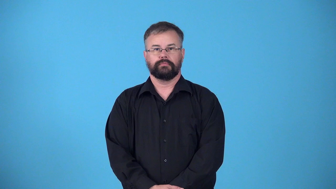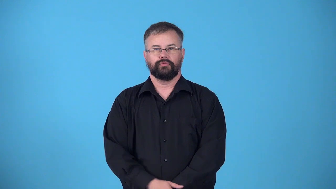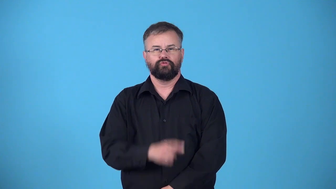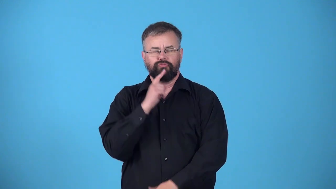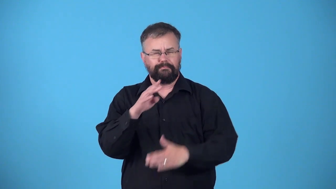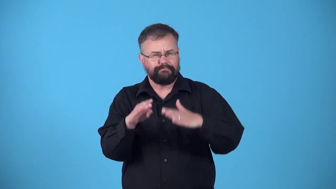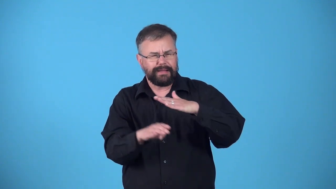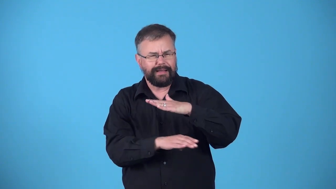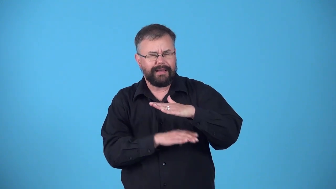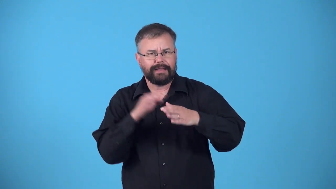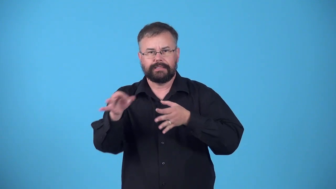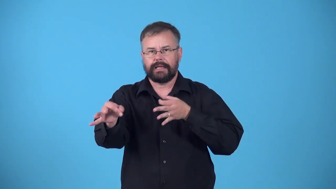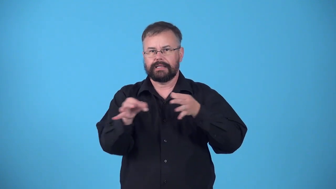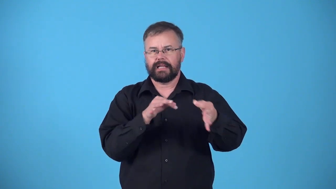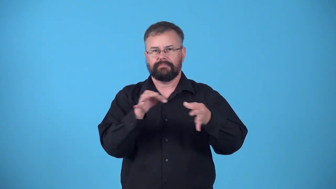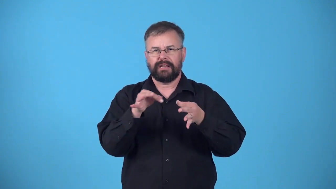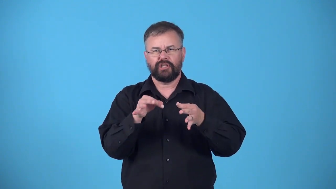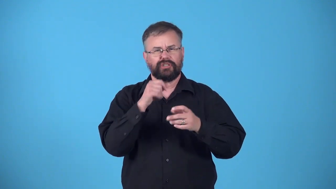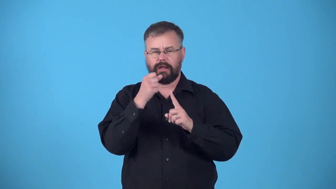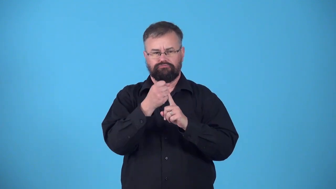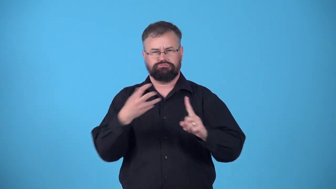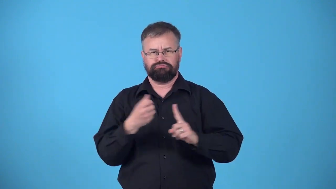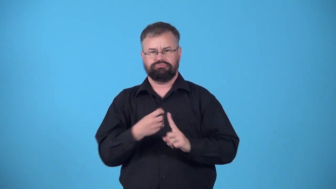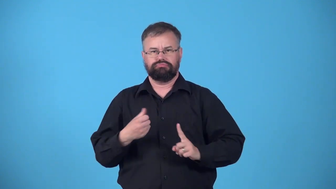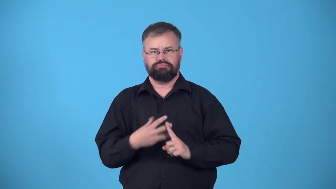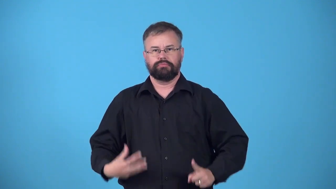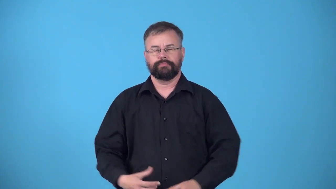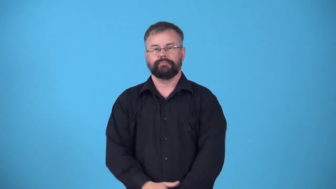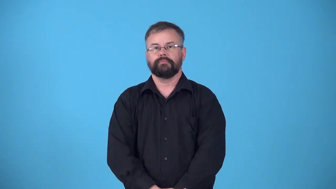jejune